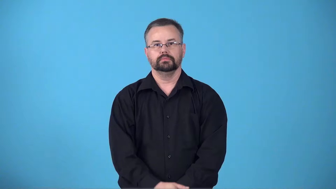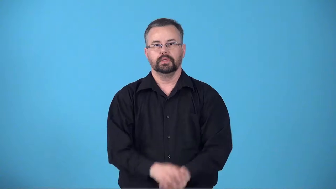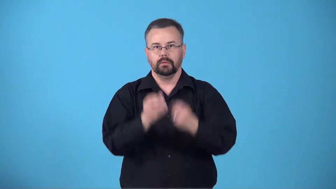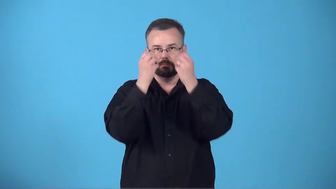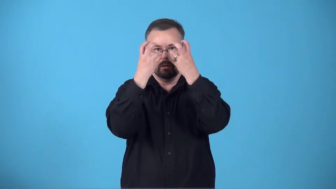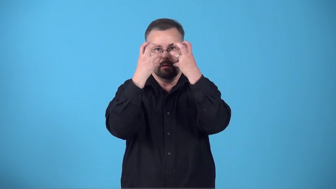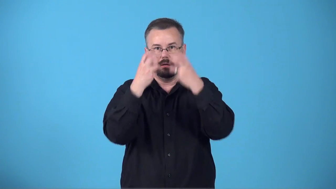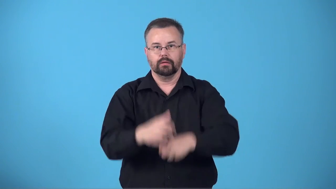bulge,bug out-eyes